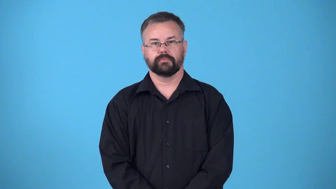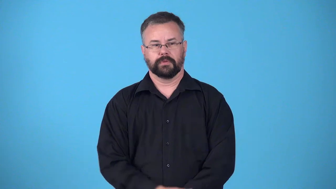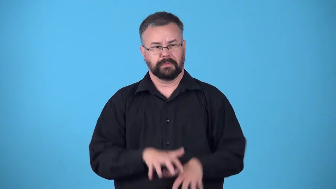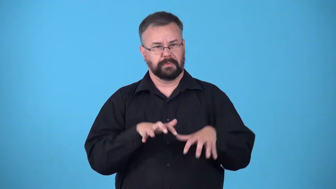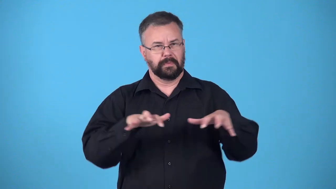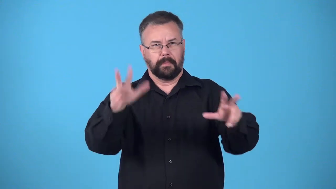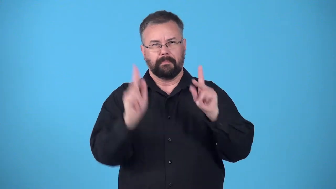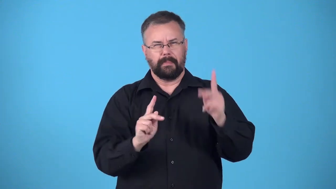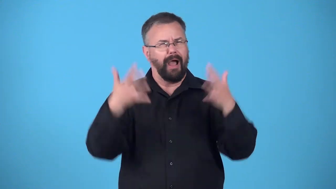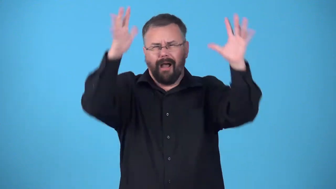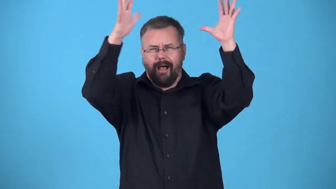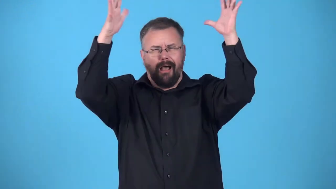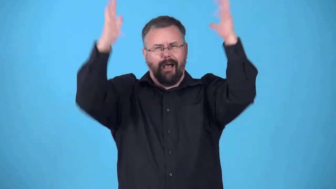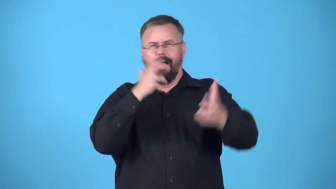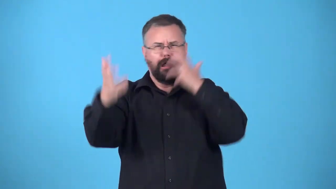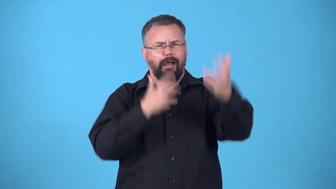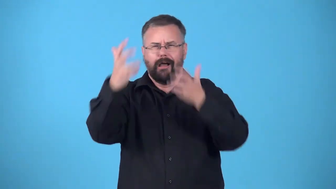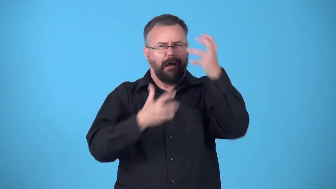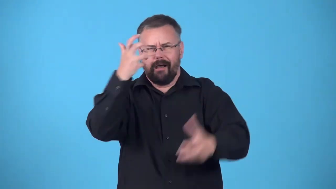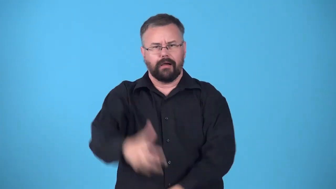bring down the house